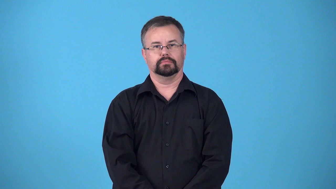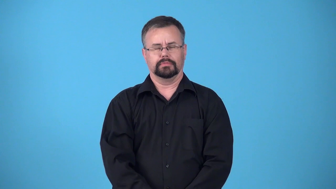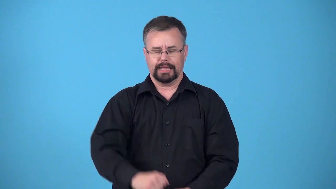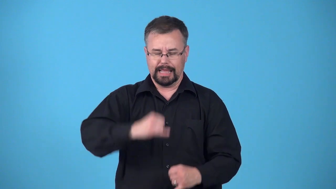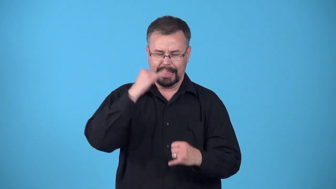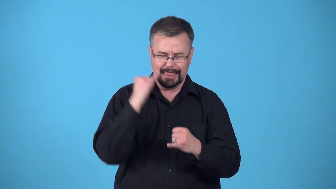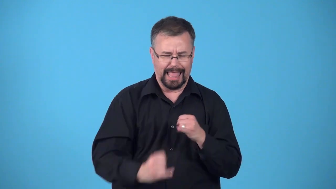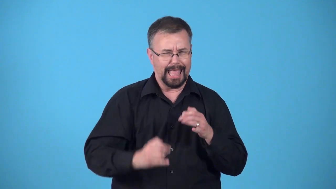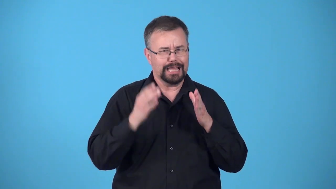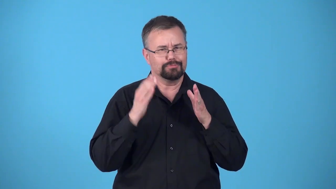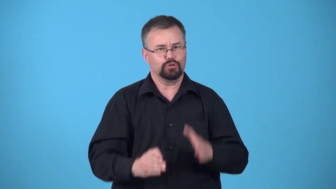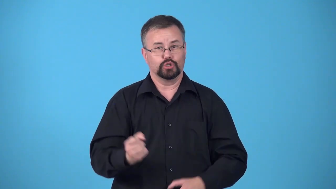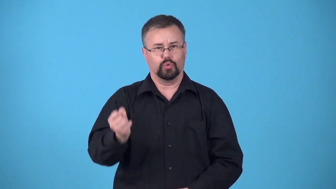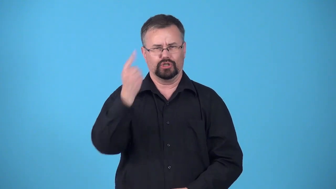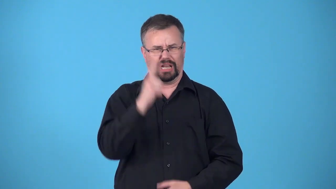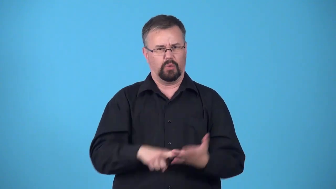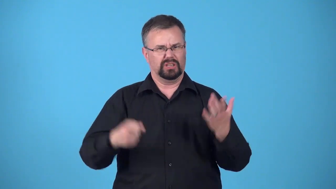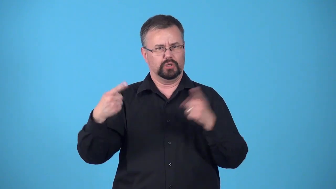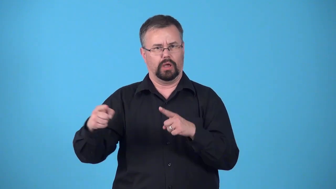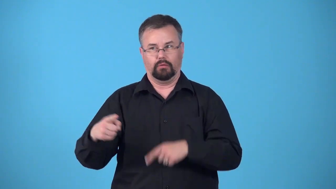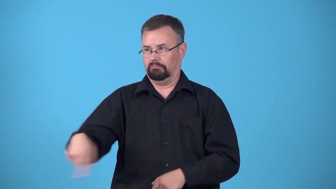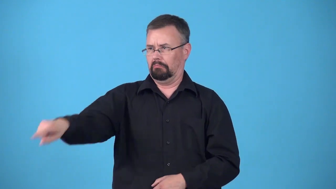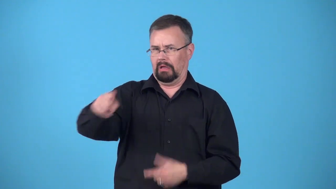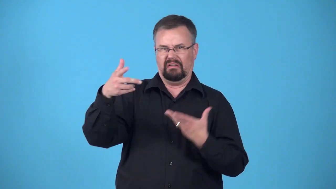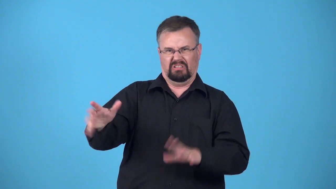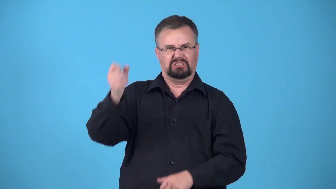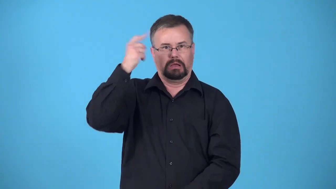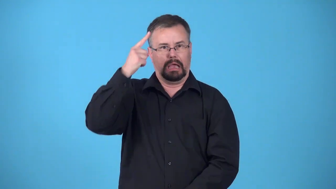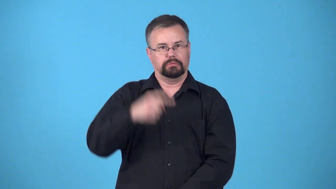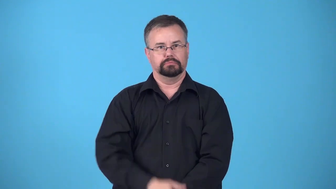the penny dropped, the light went on